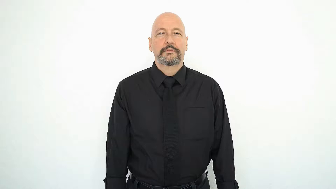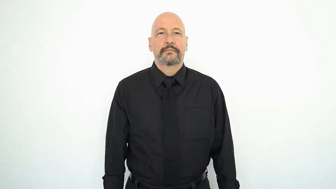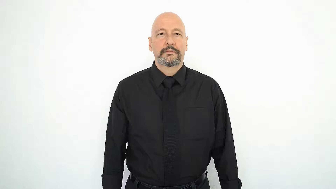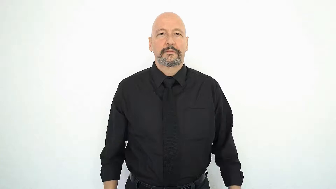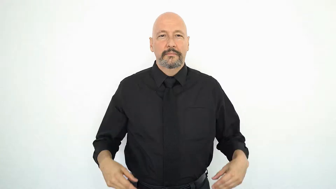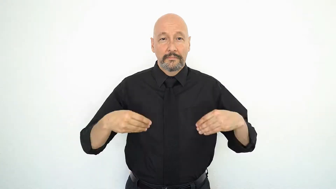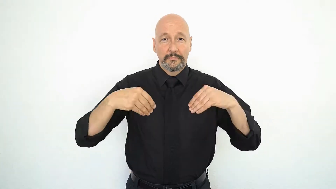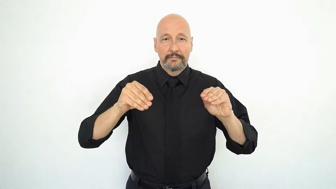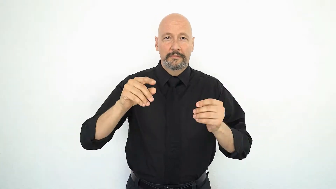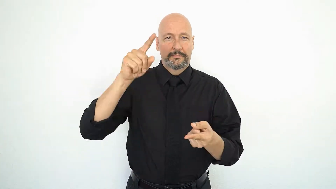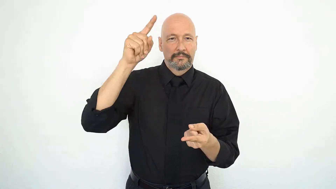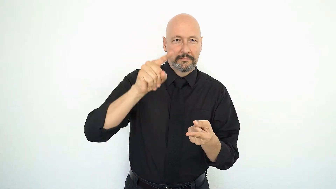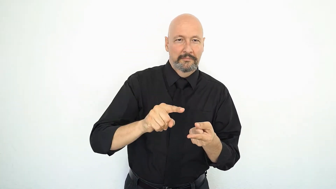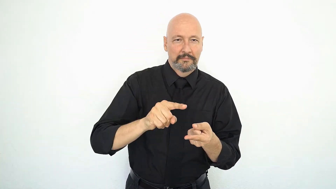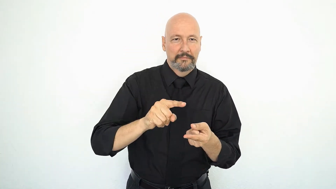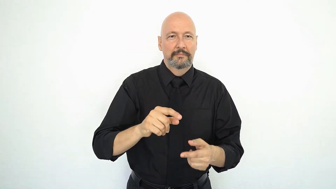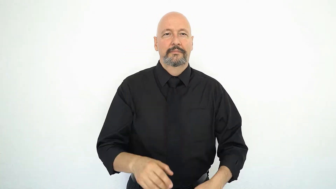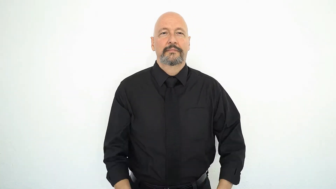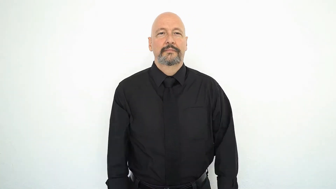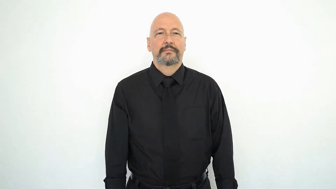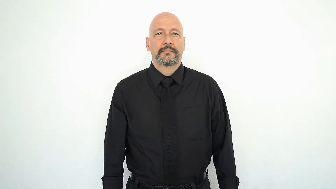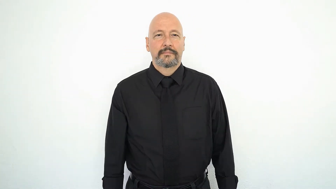SALE-[reduced-on-sale-version]